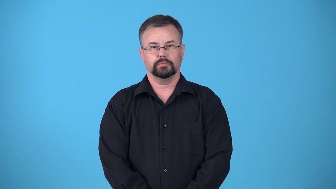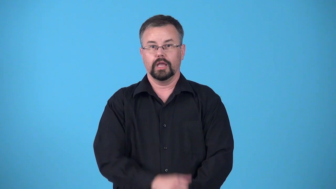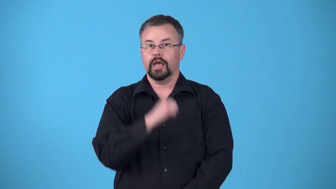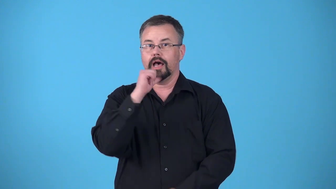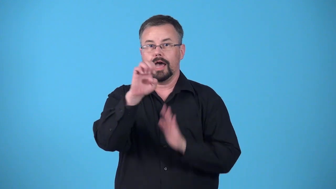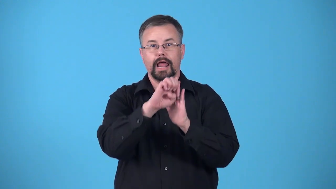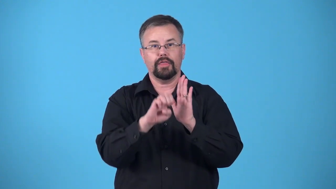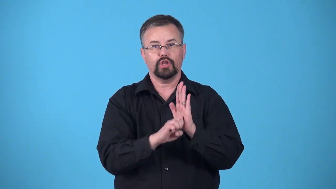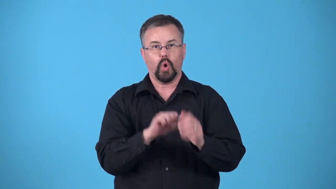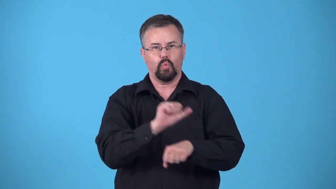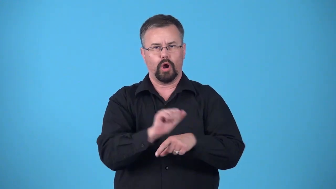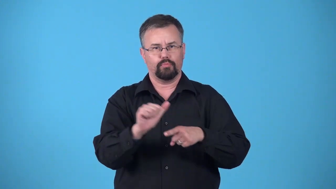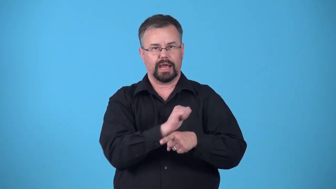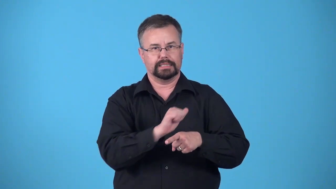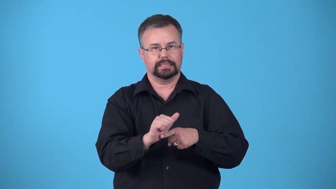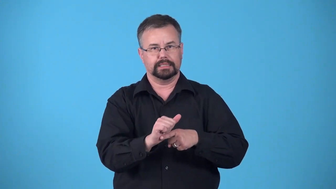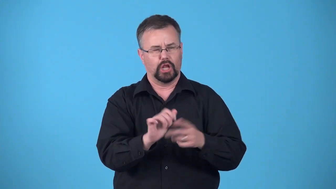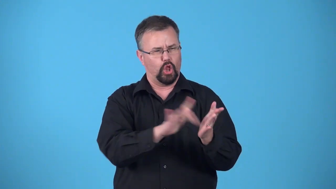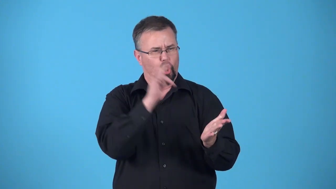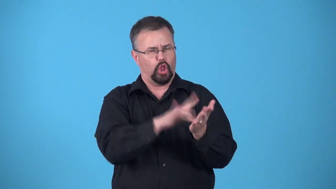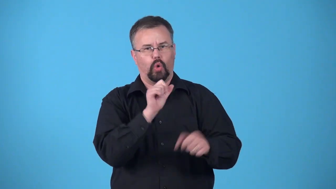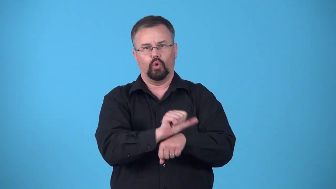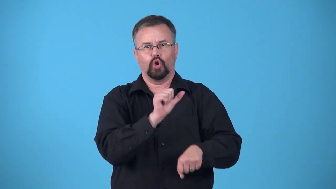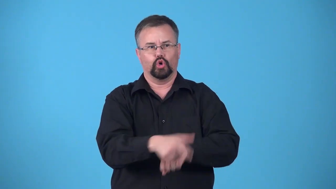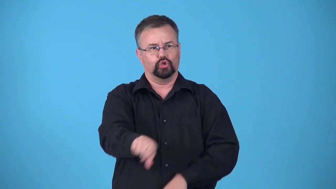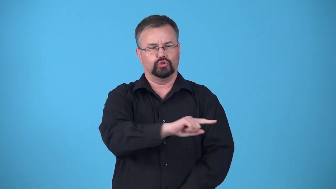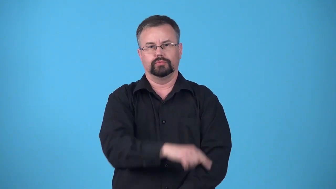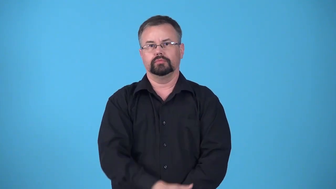spanish practices